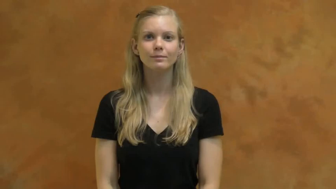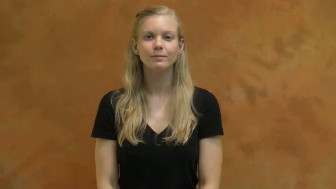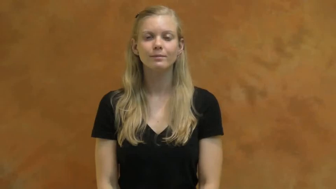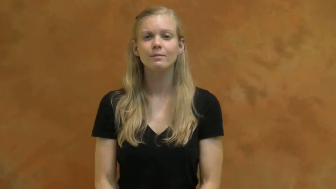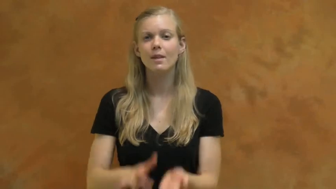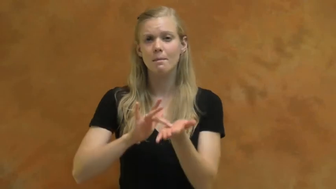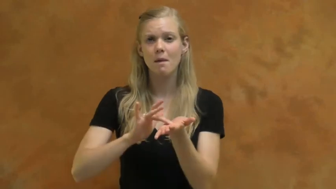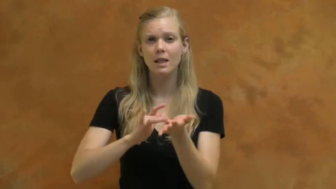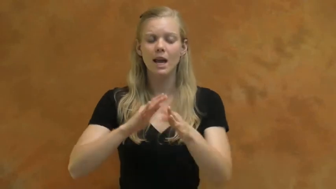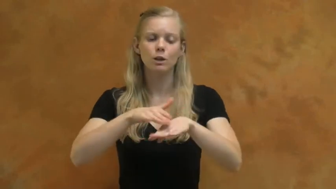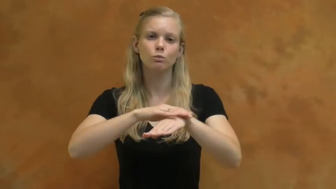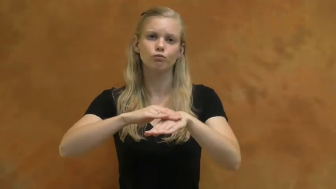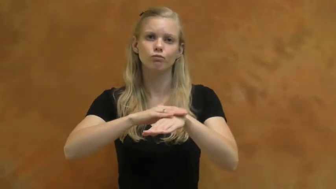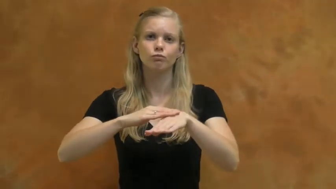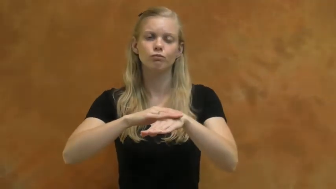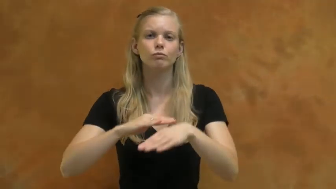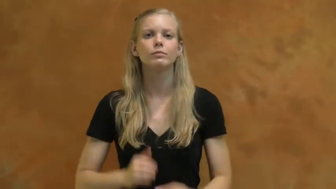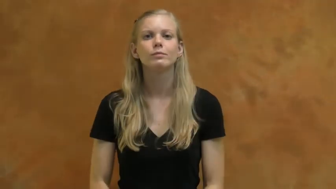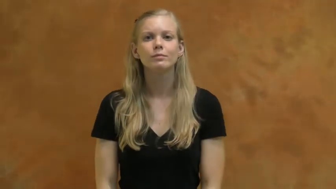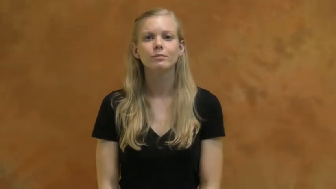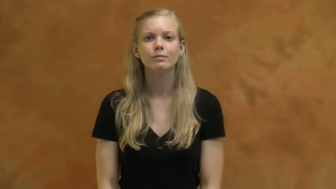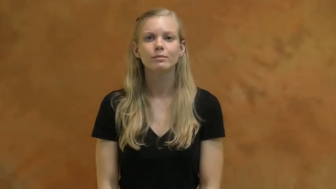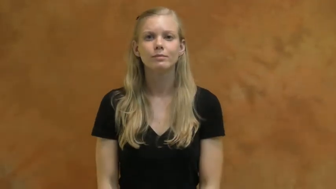liniment or ointment